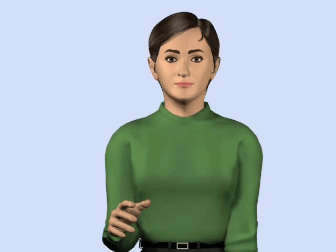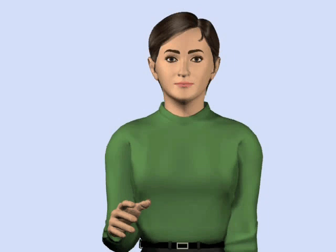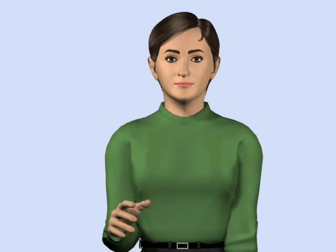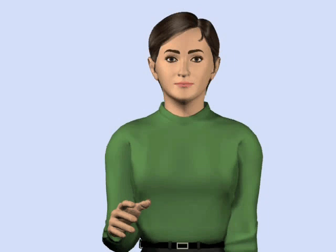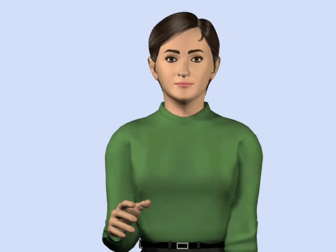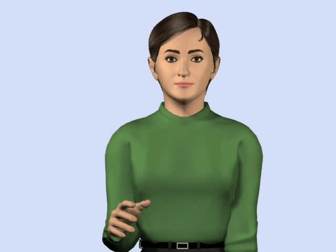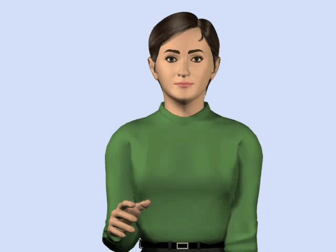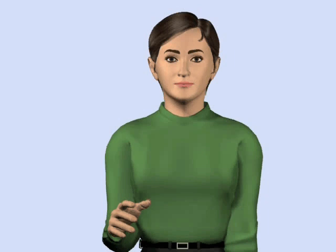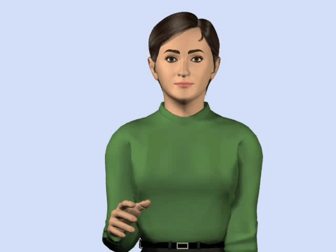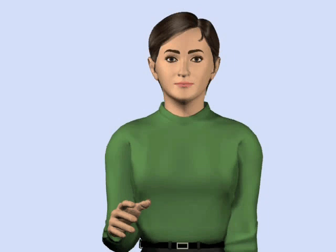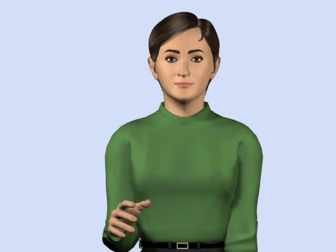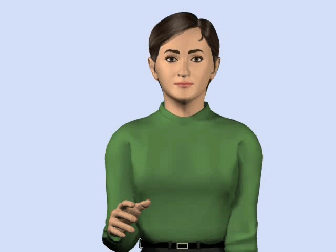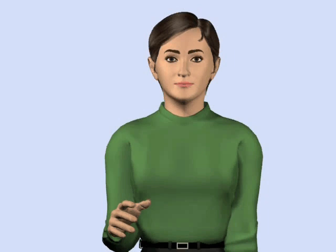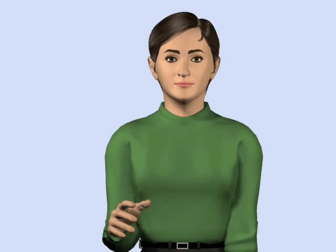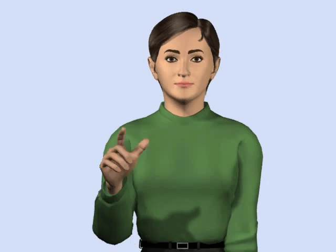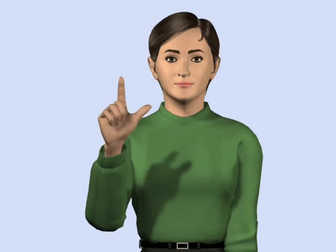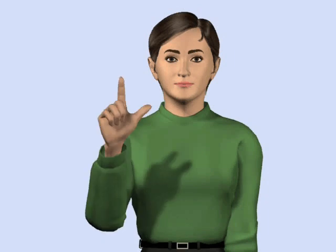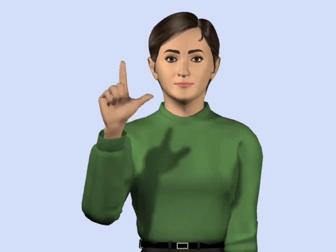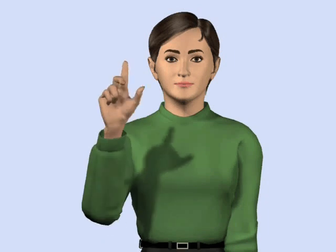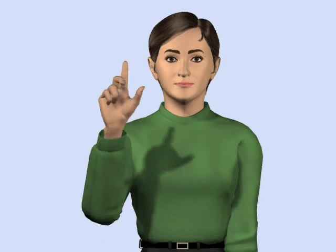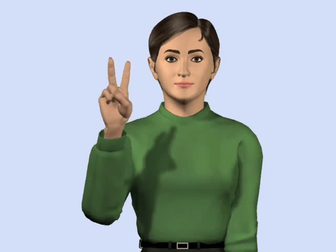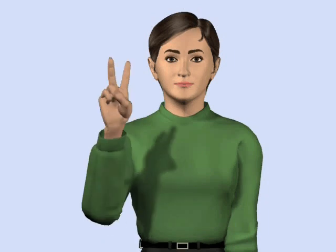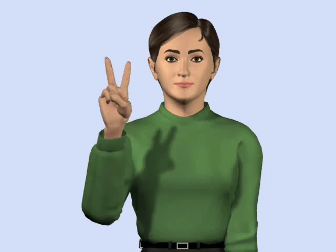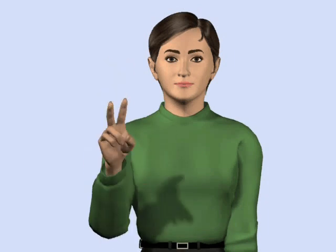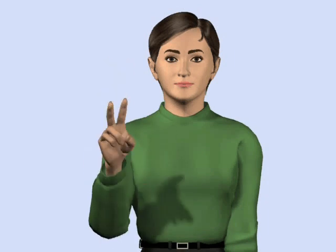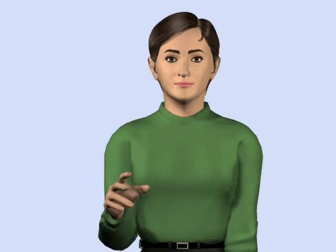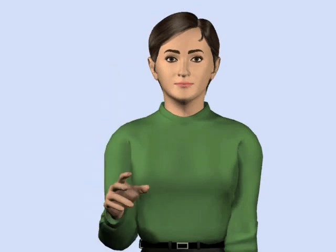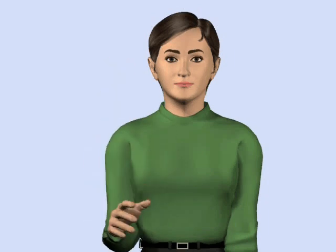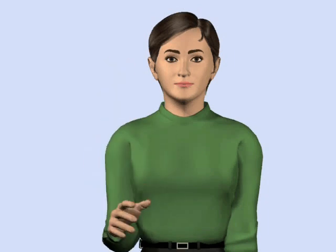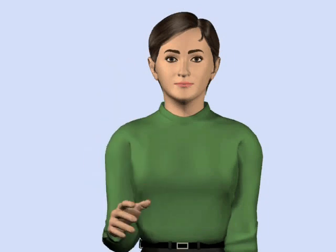Las Vegas,NV